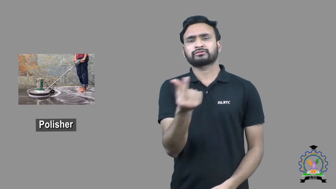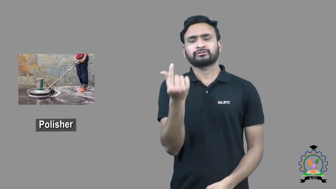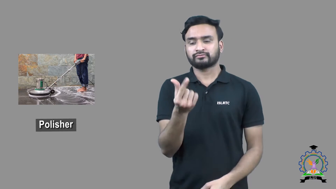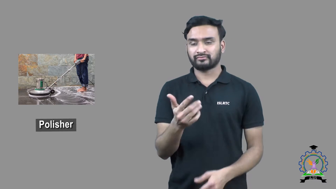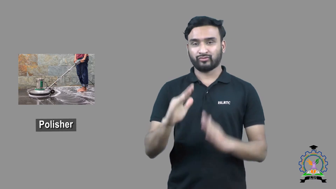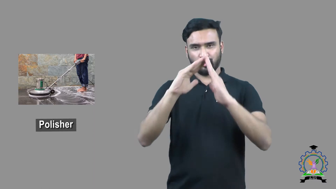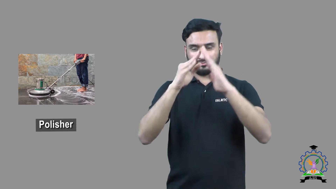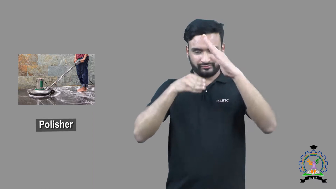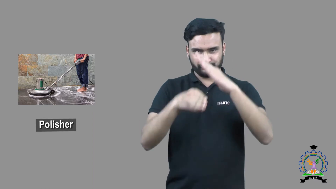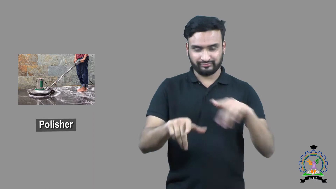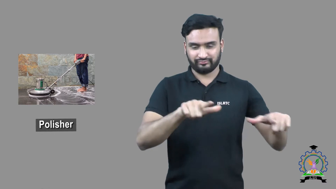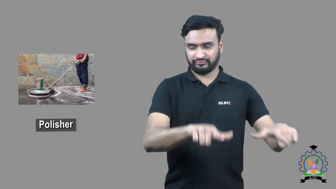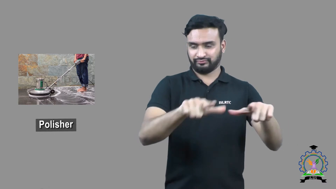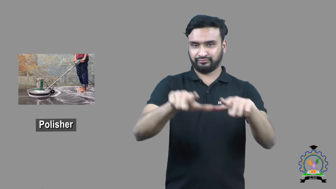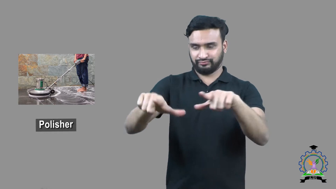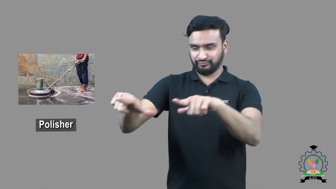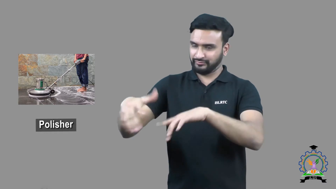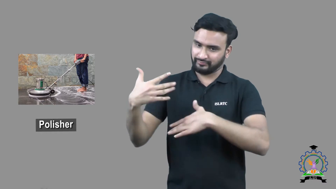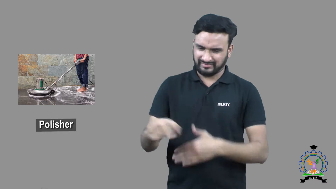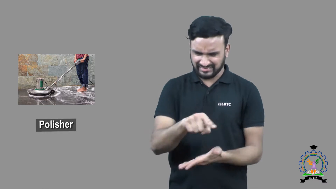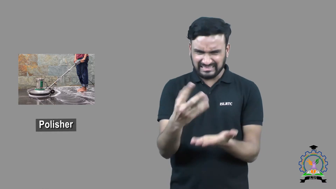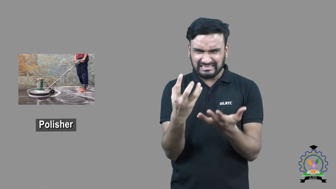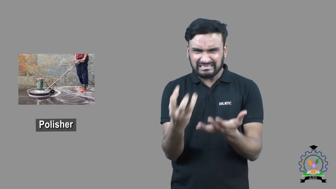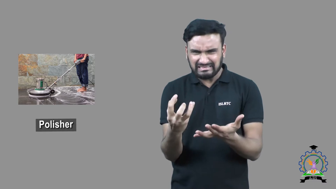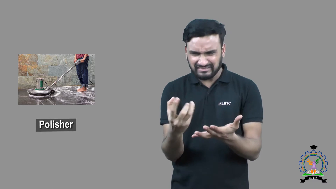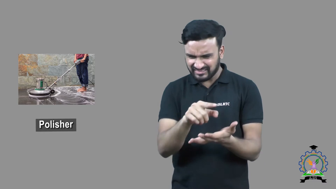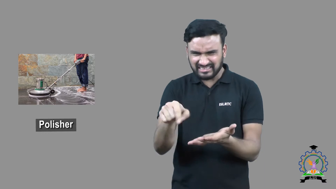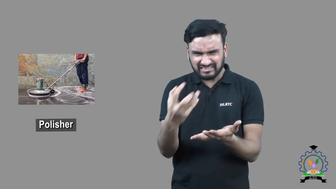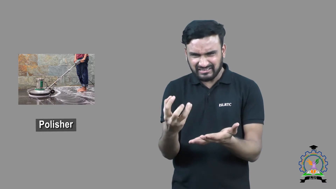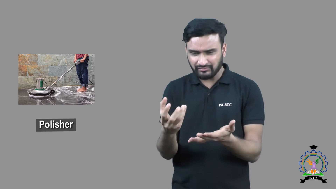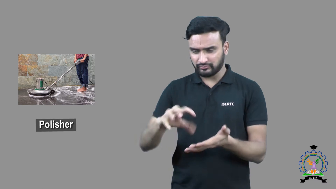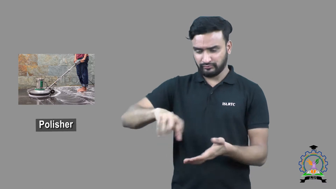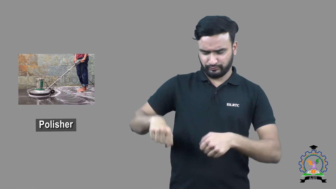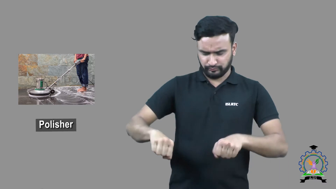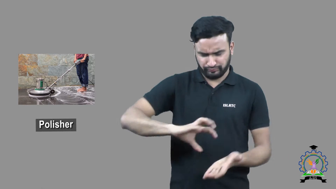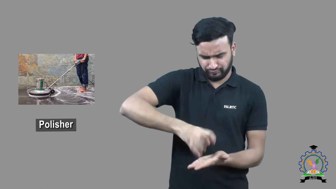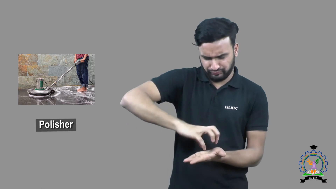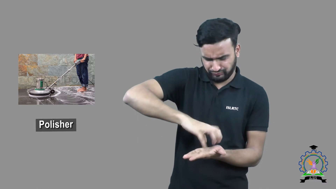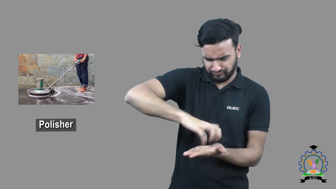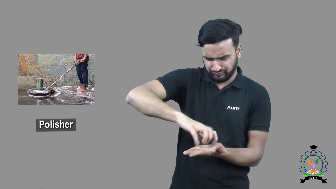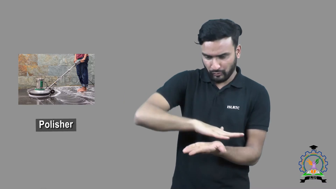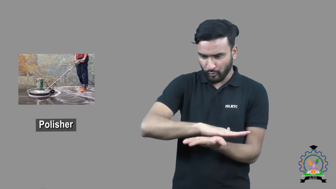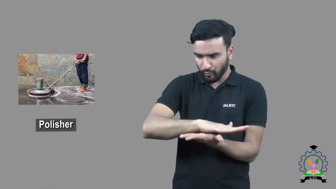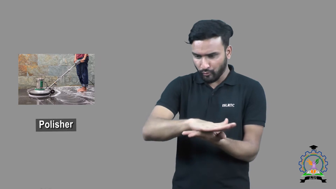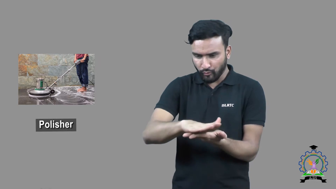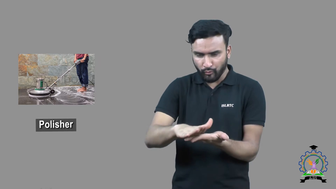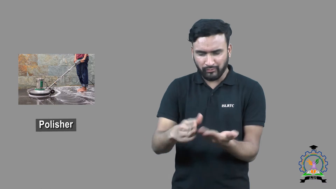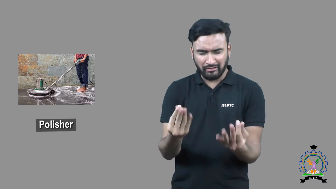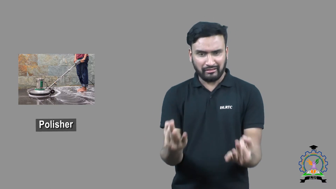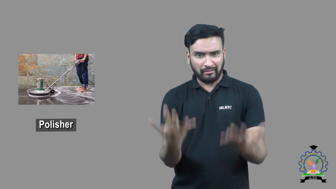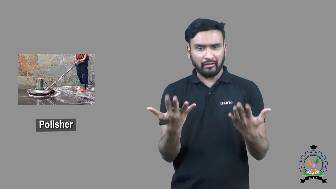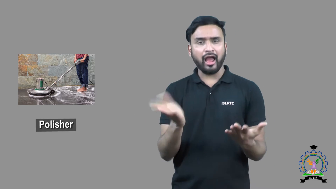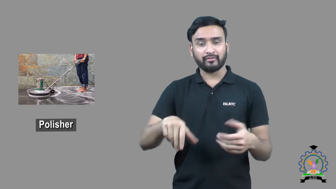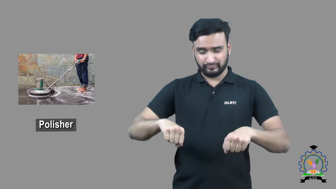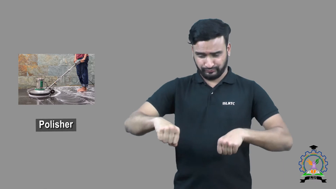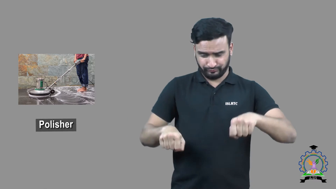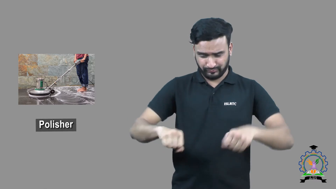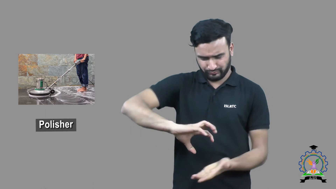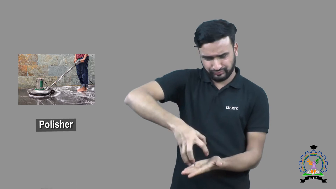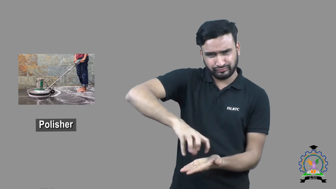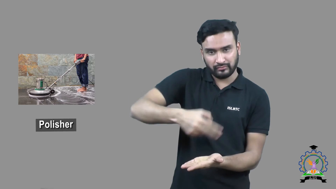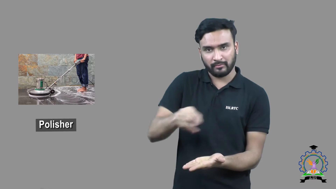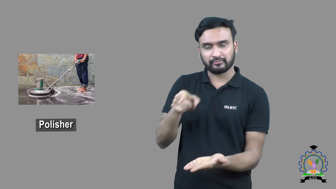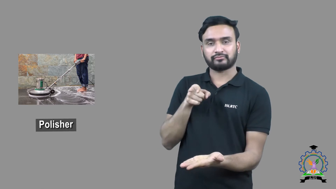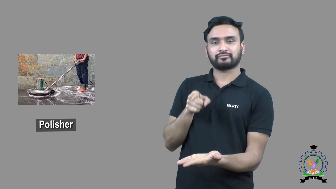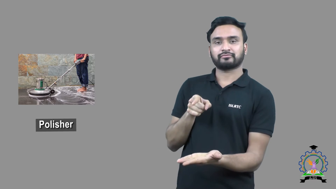Polisher